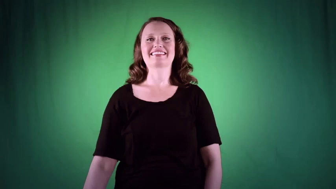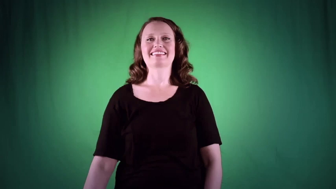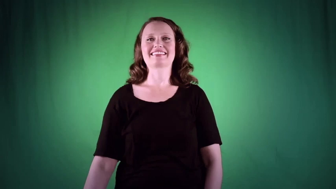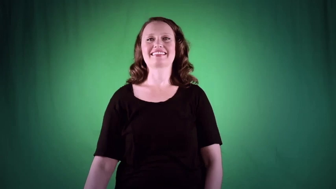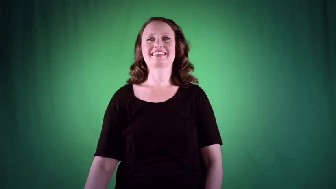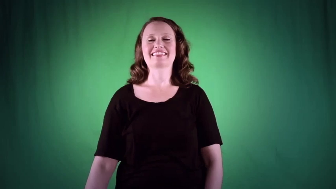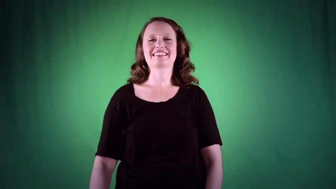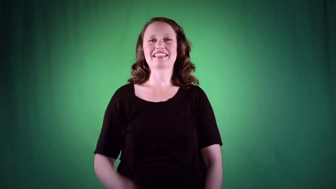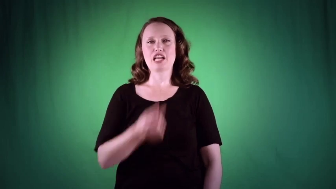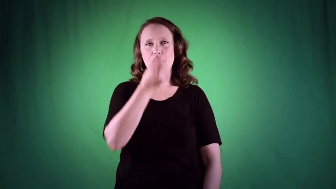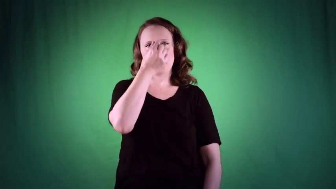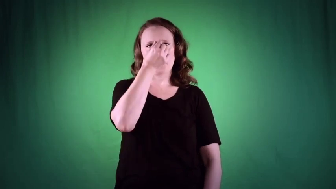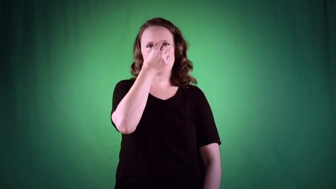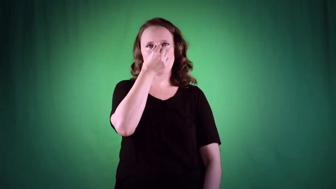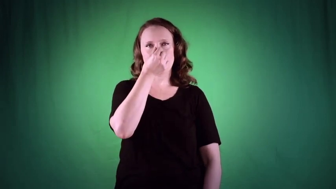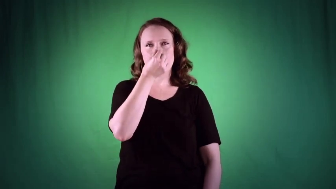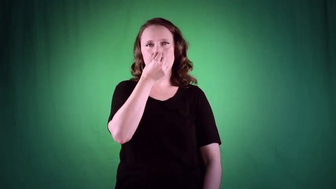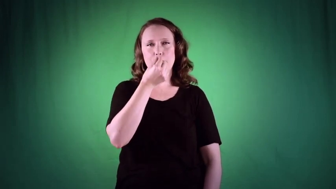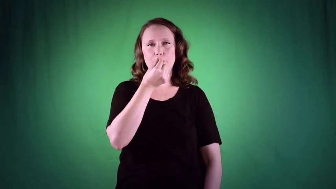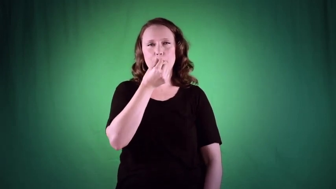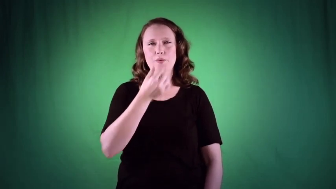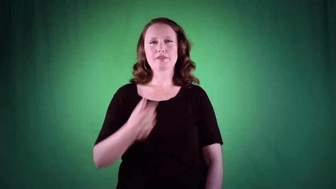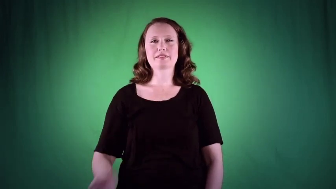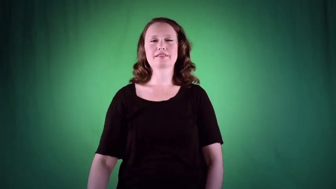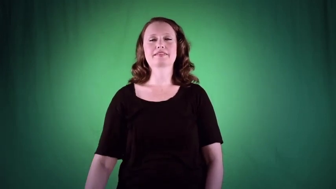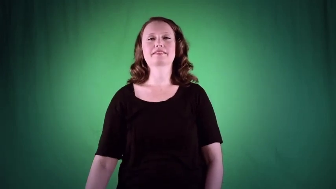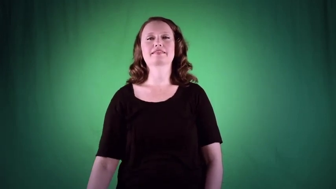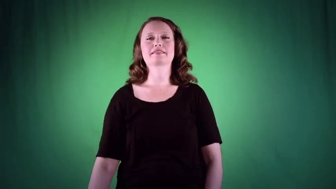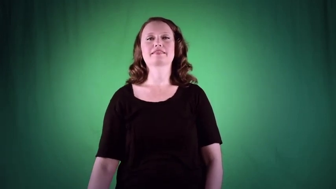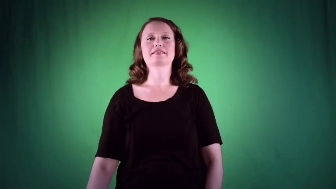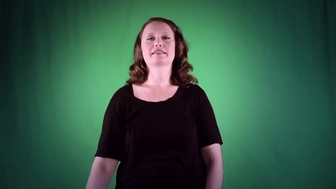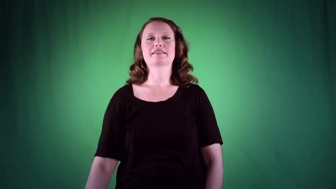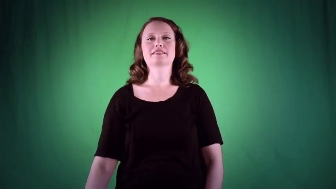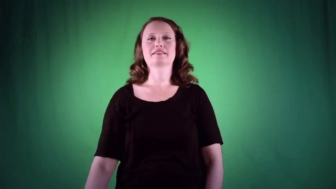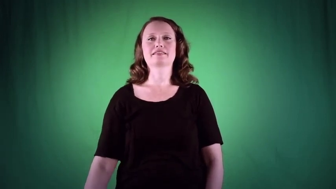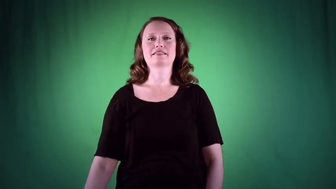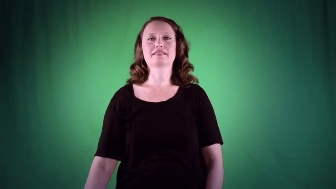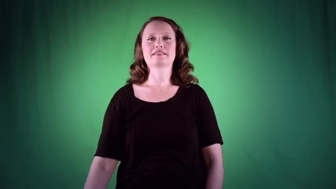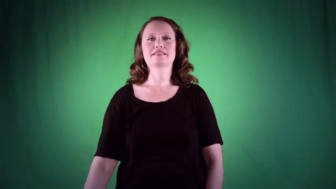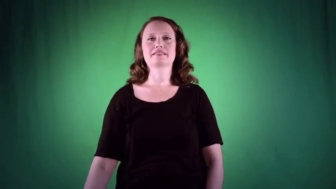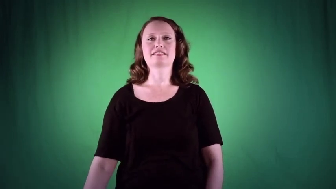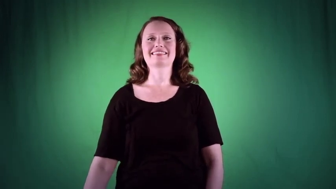Thinnose